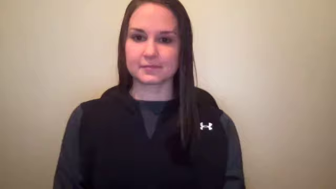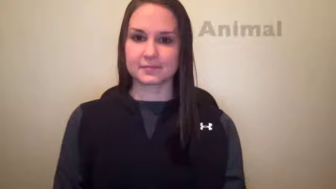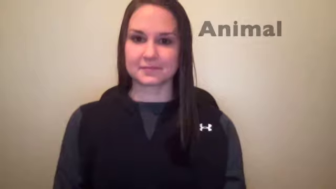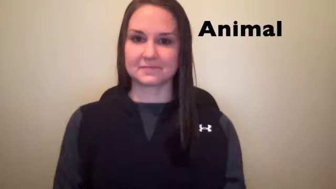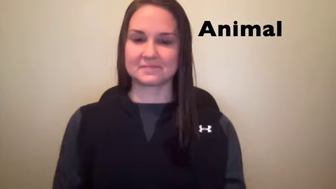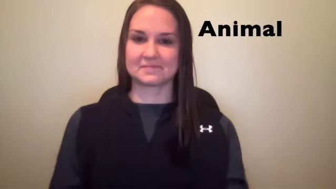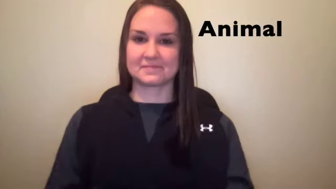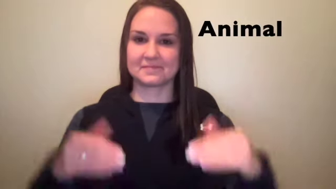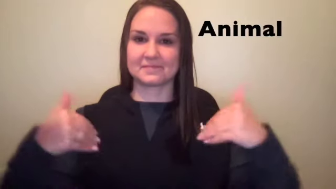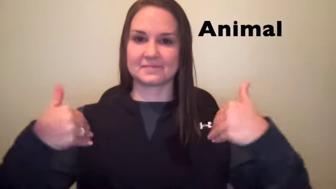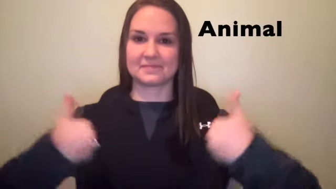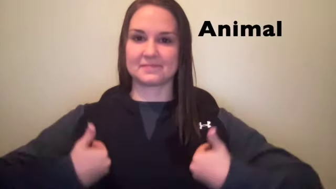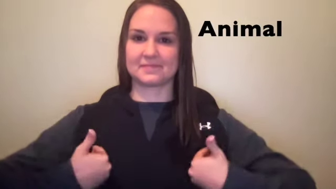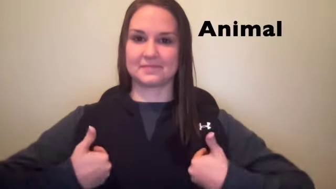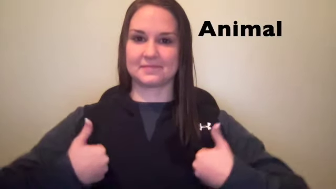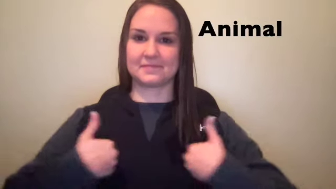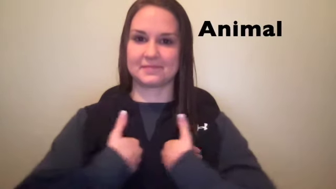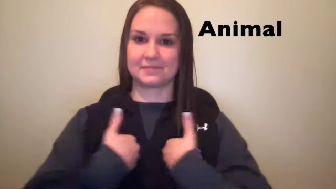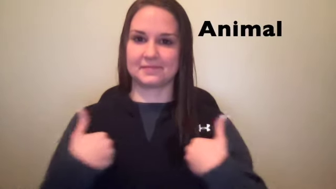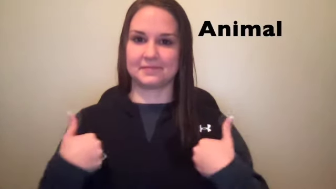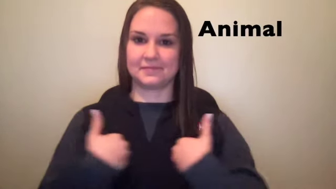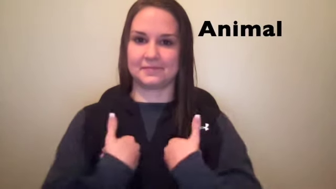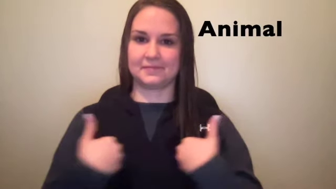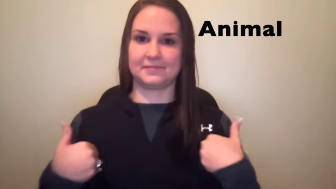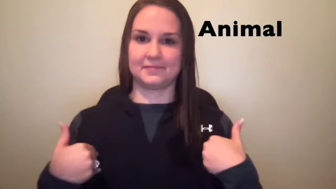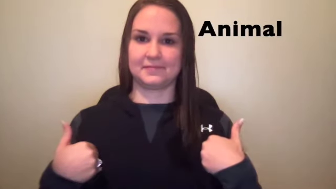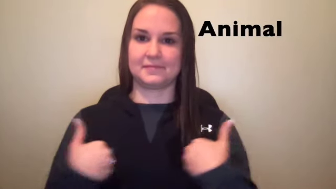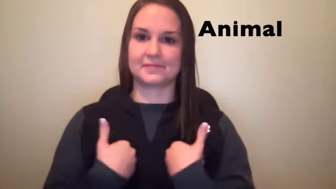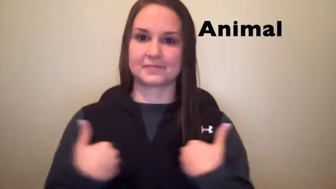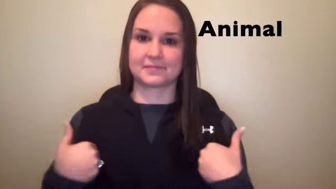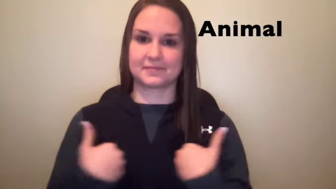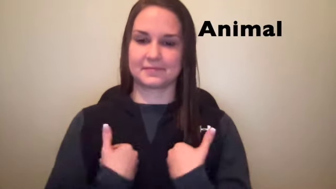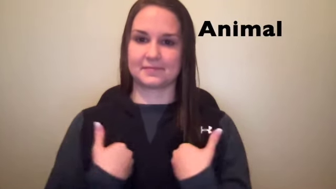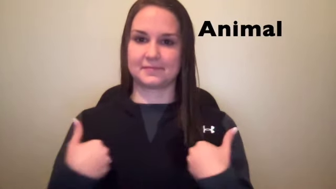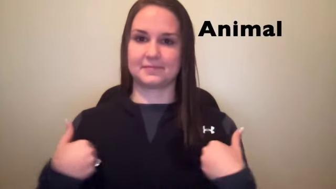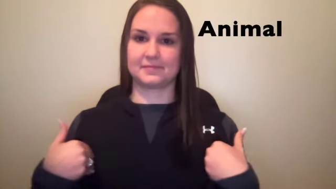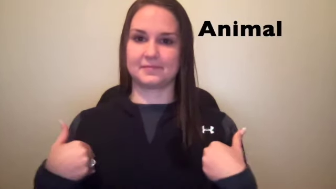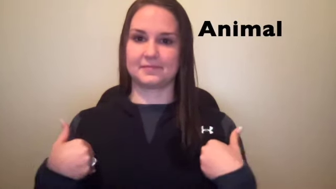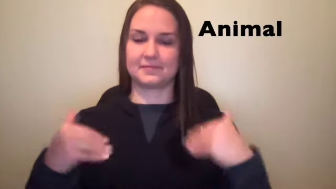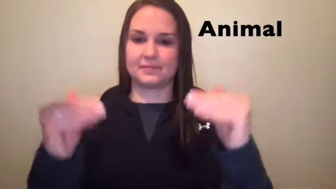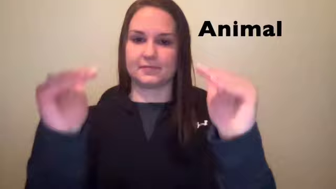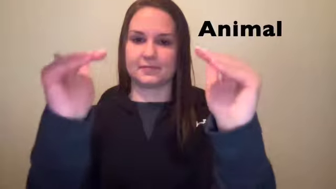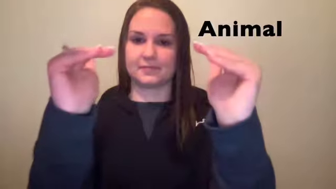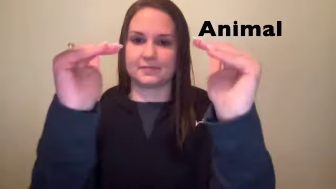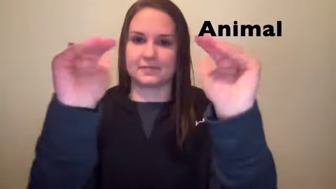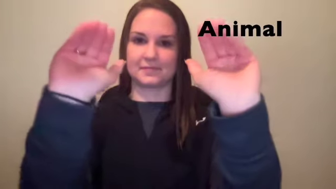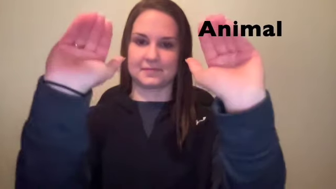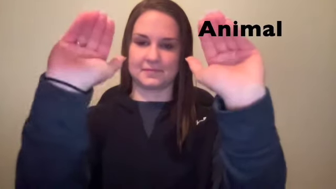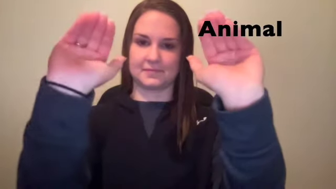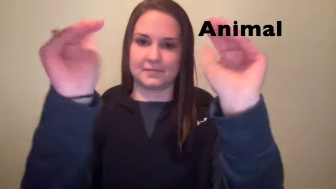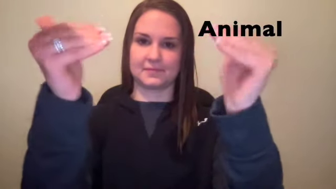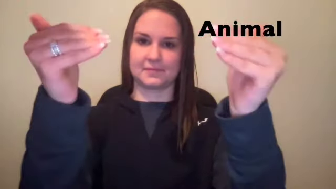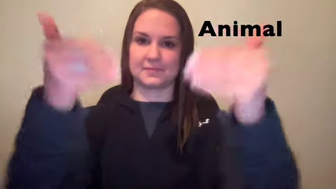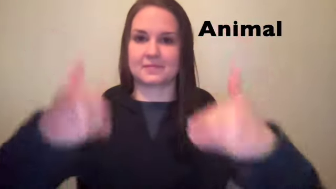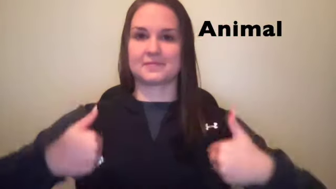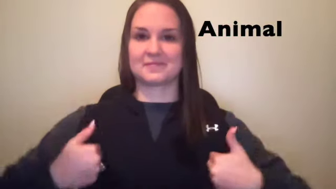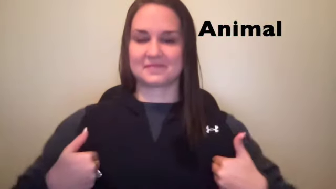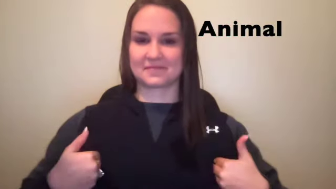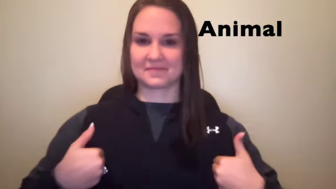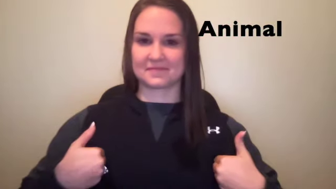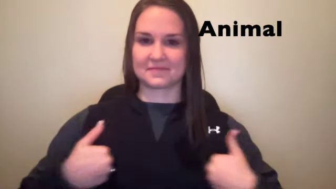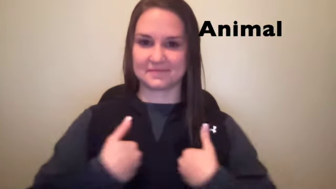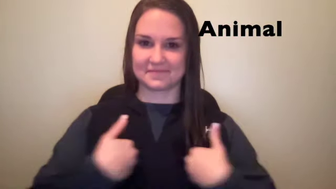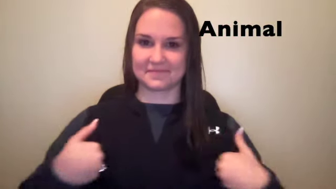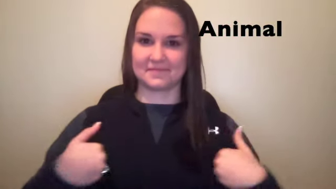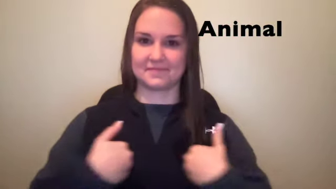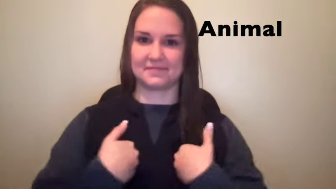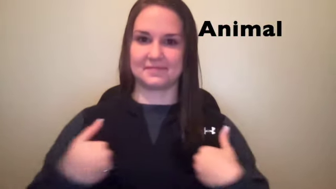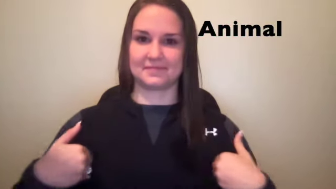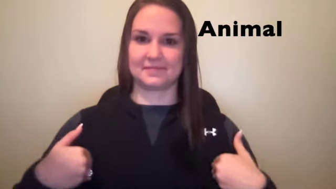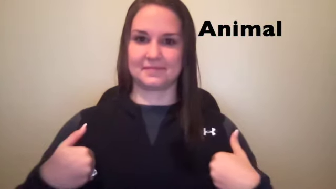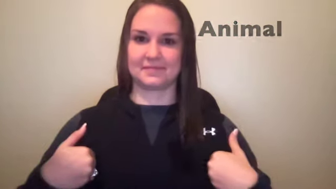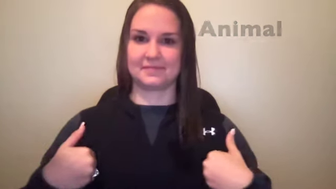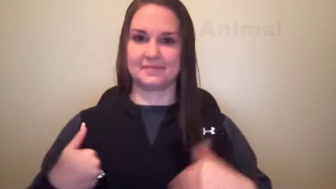Animal